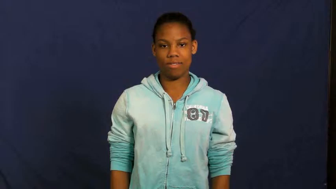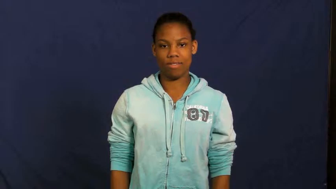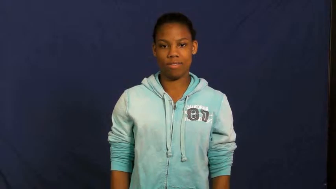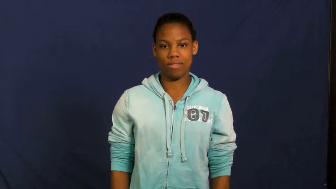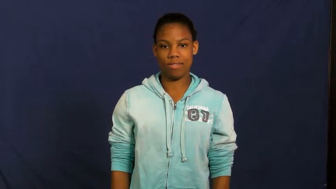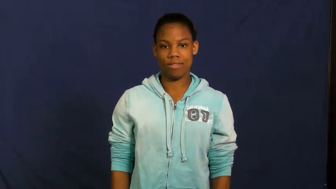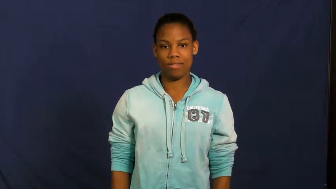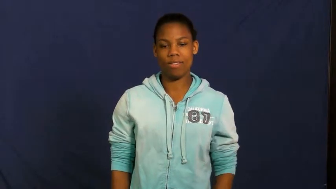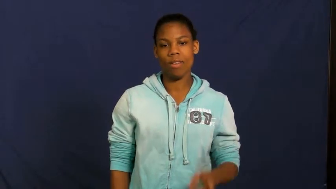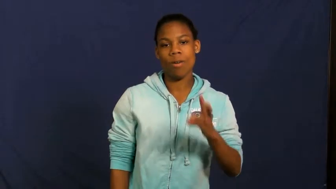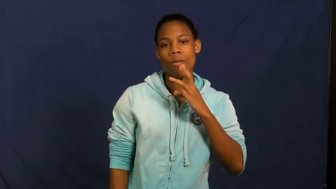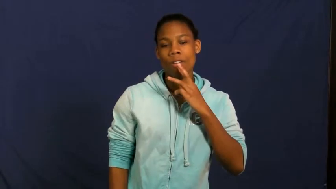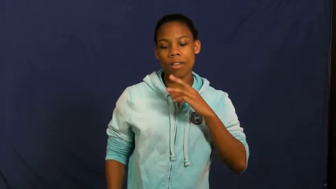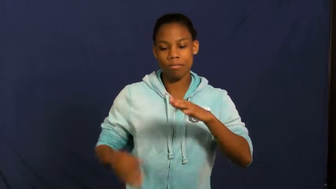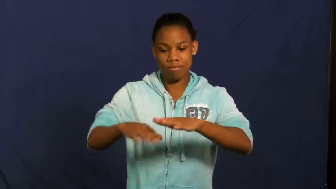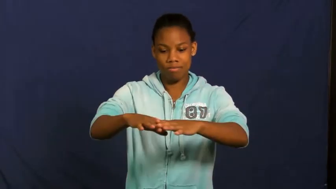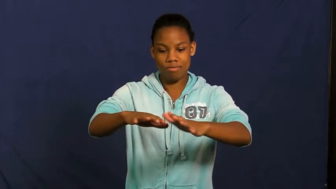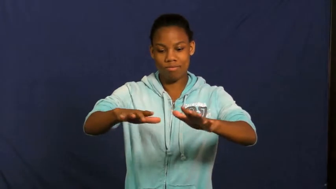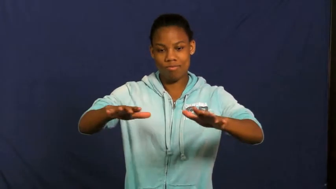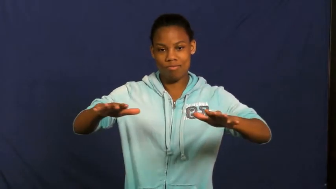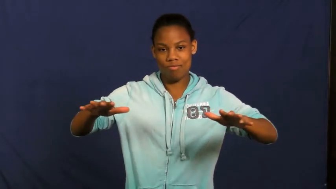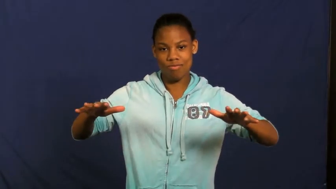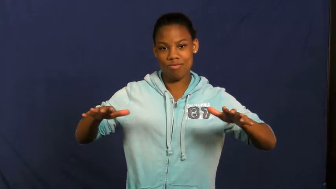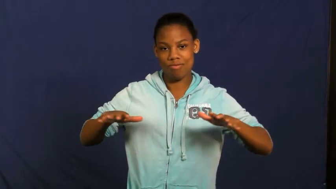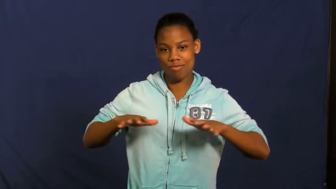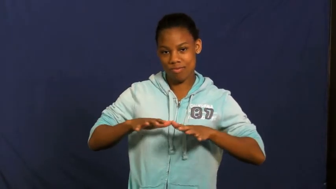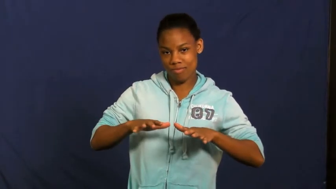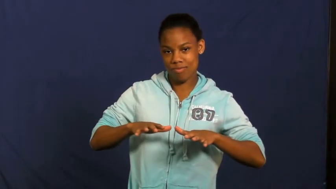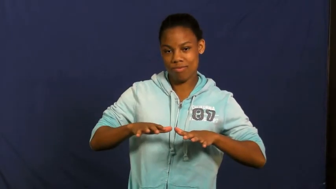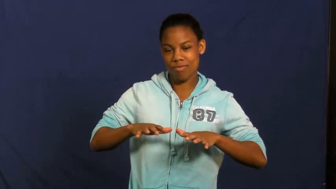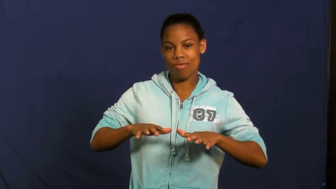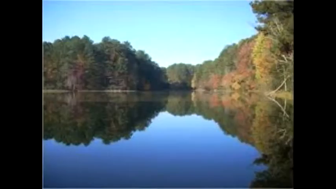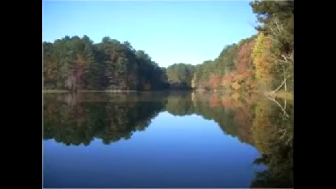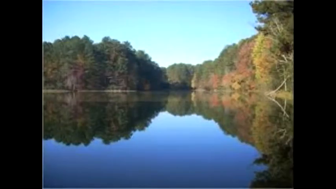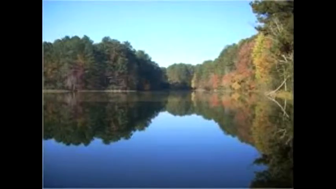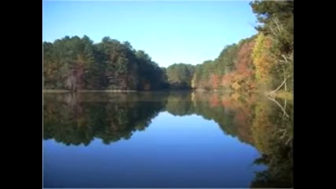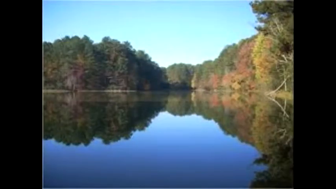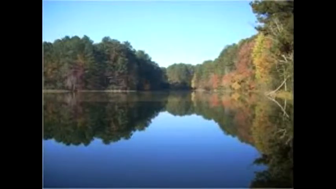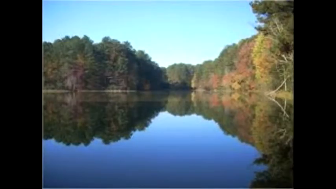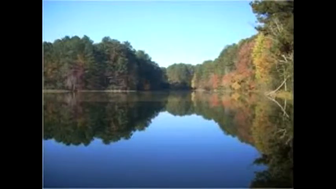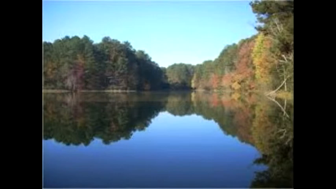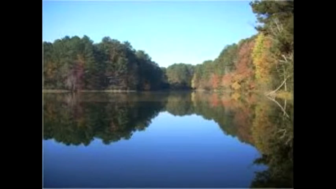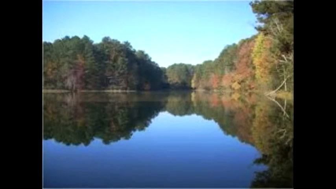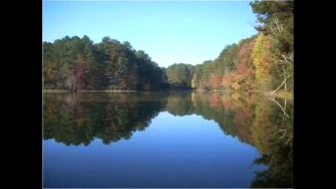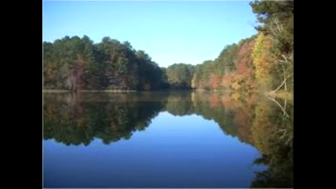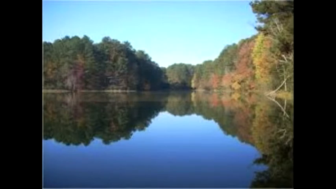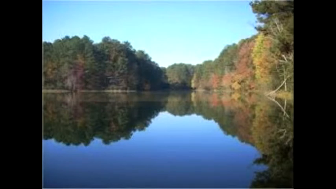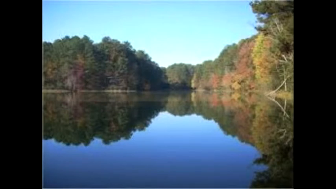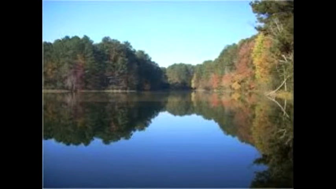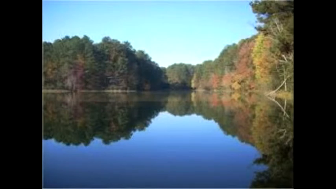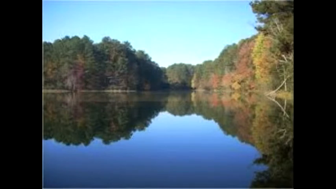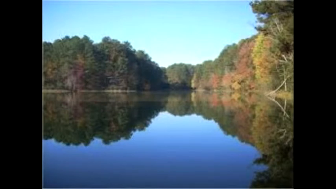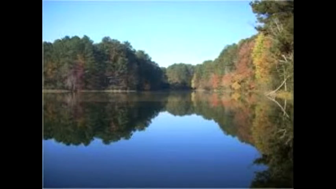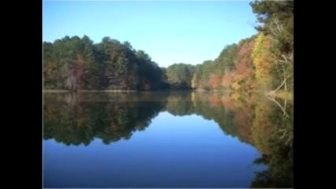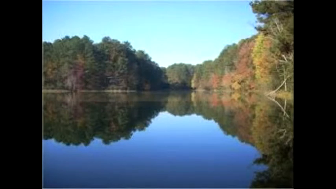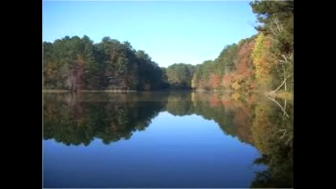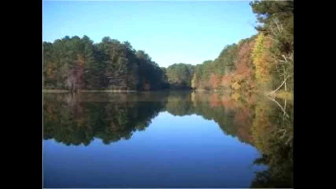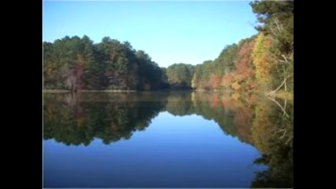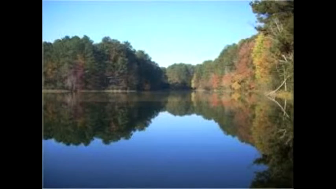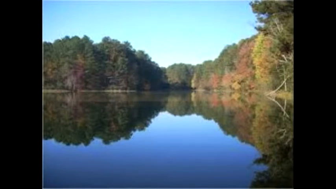lake,loch,lough,mere,lagoon